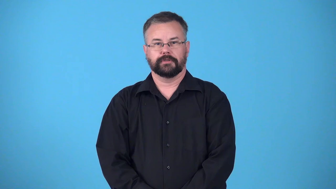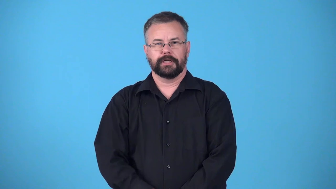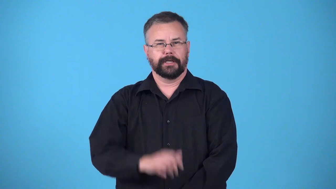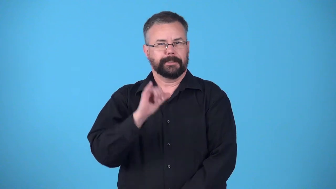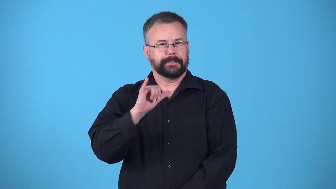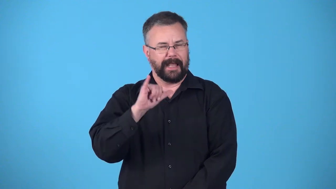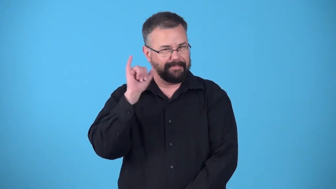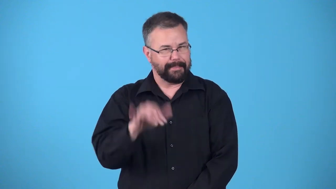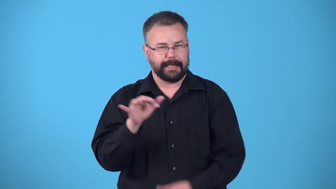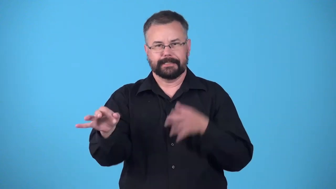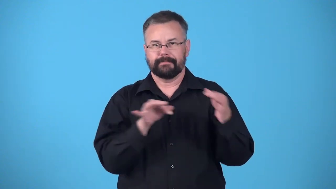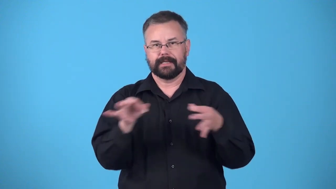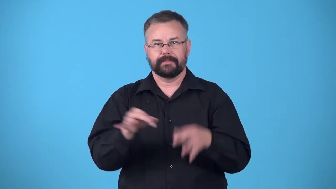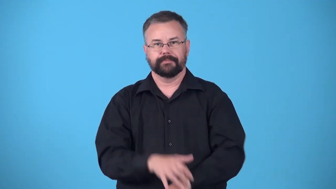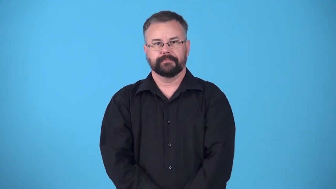add up